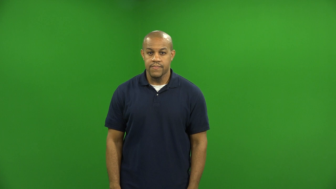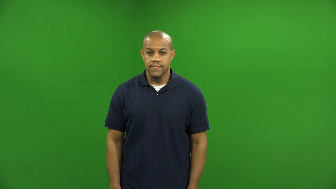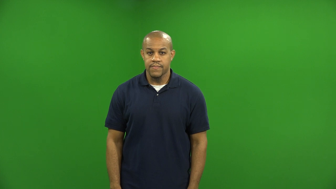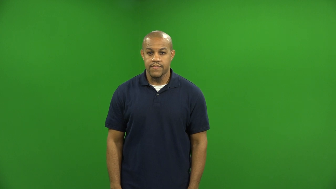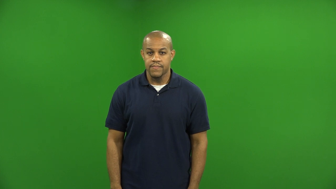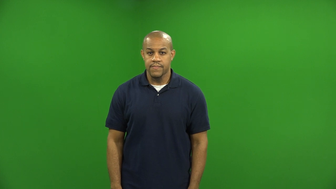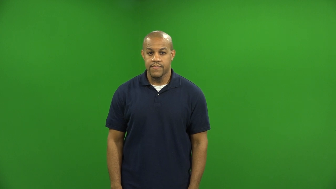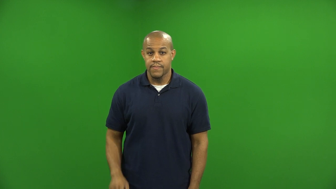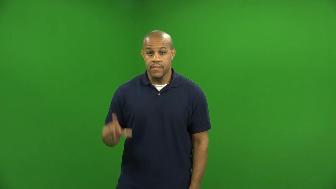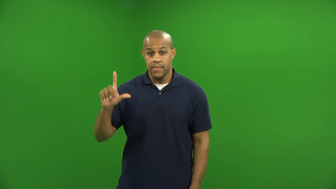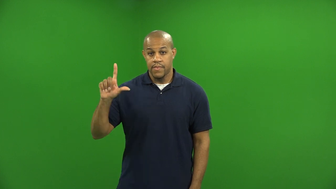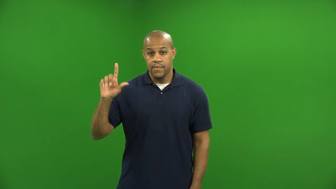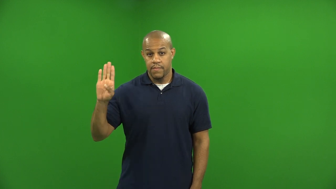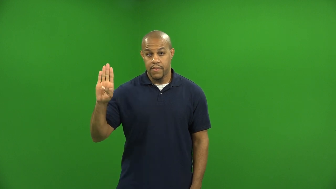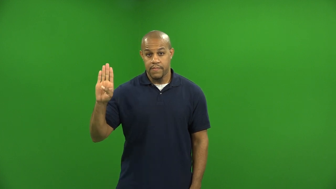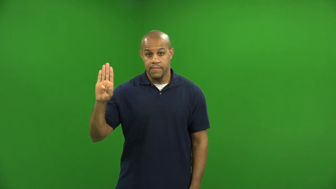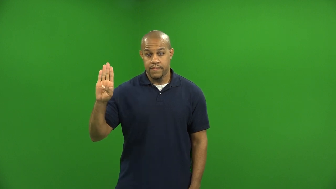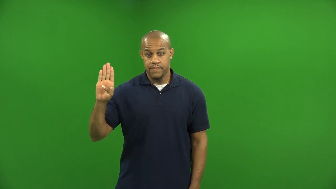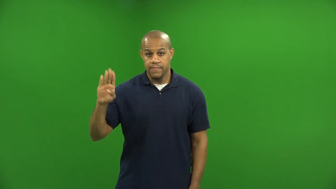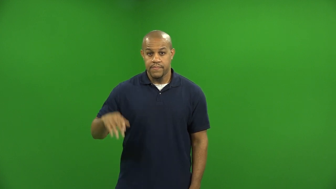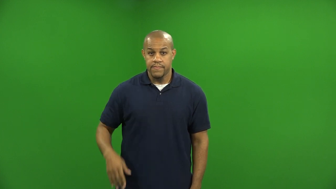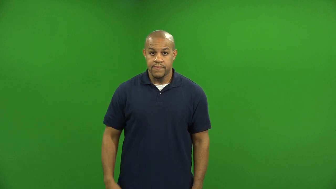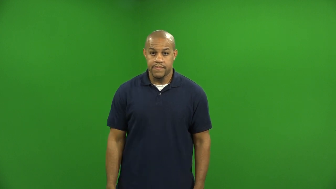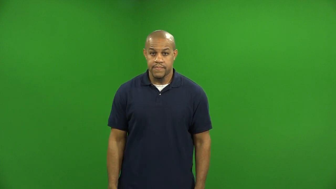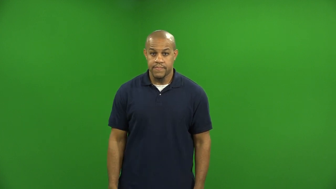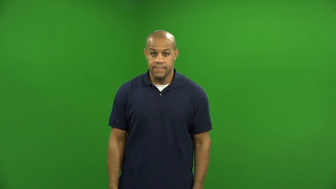Left back